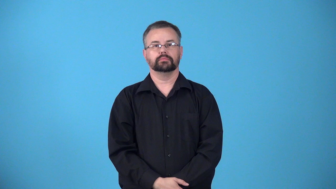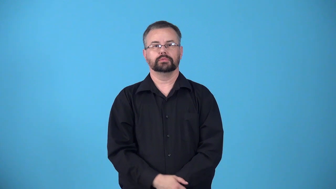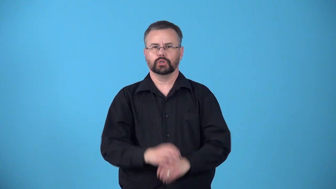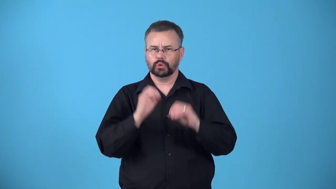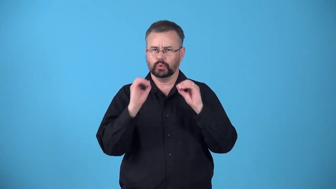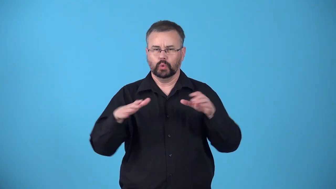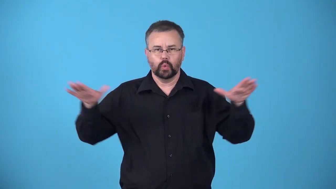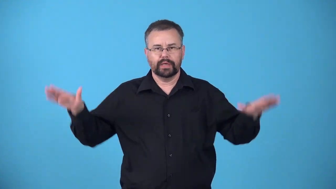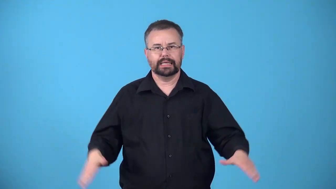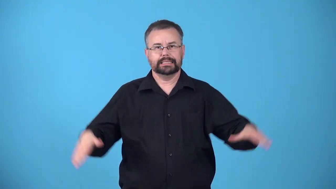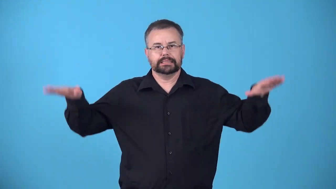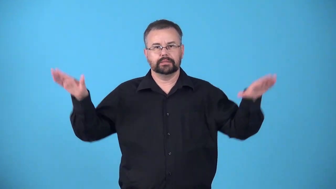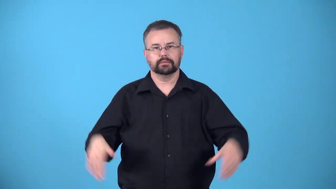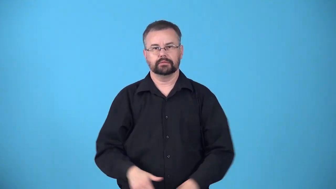wingless